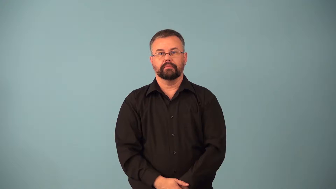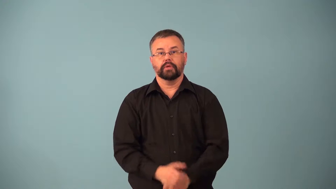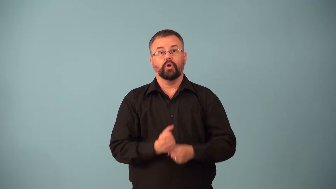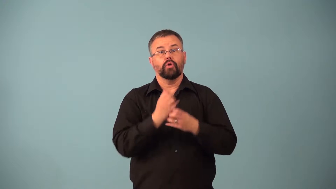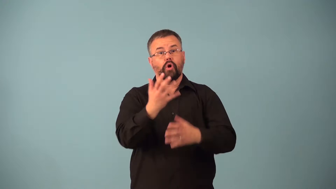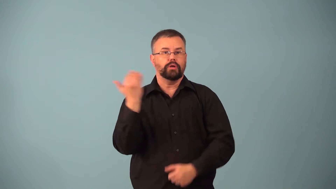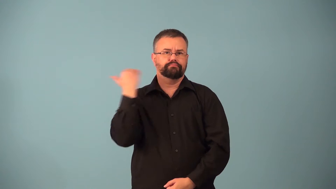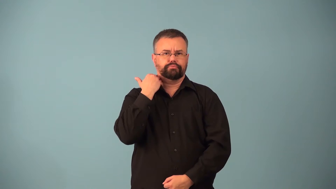break-cause bankruptcy